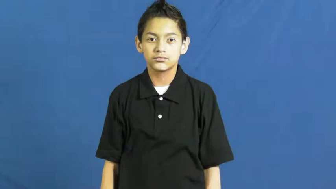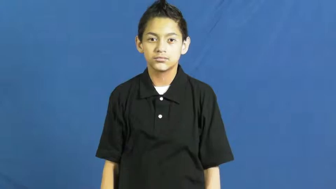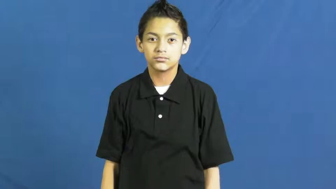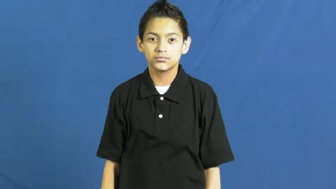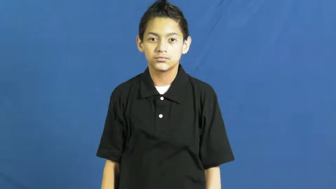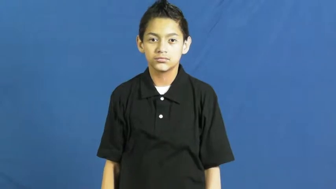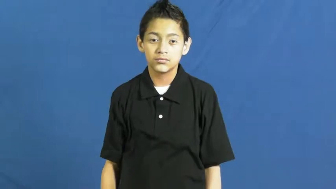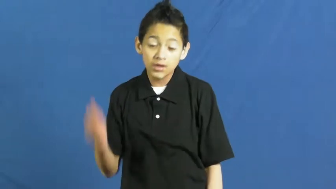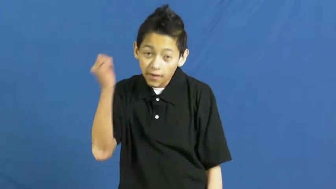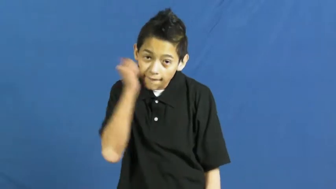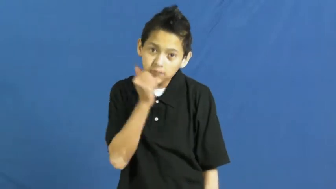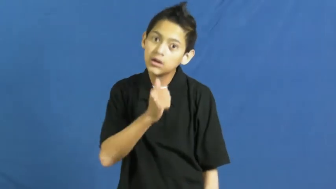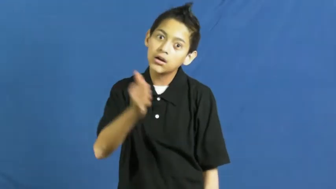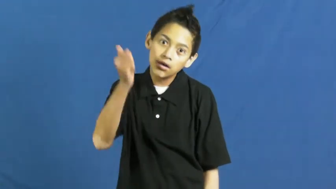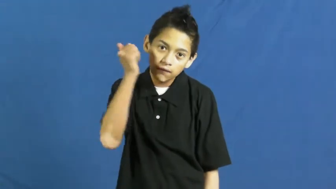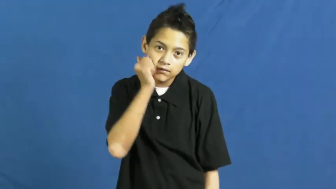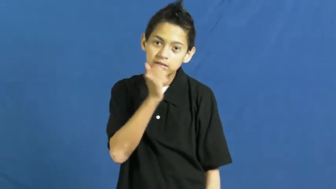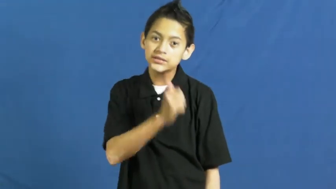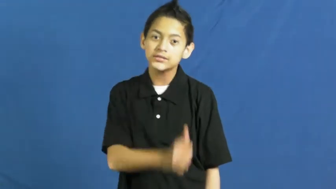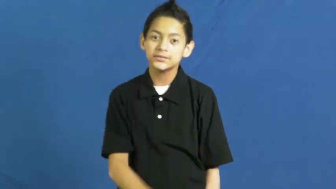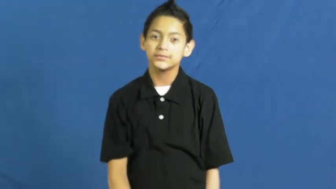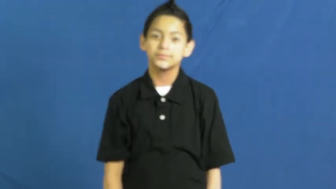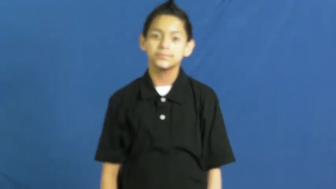daily